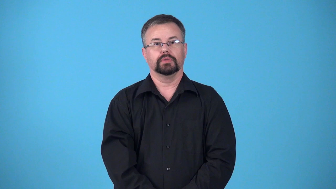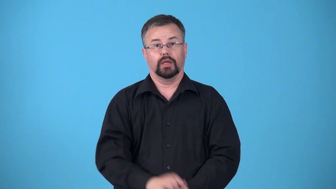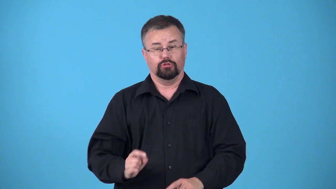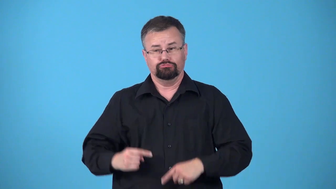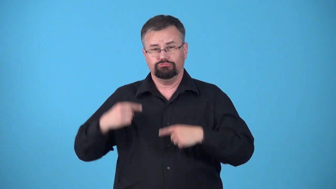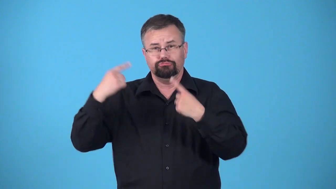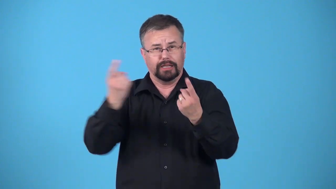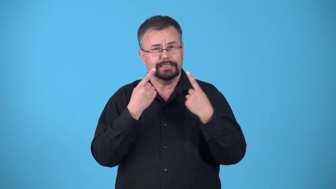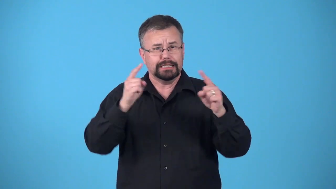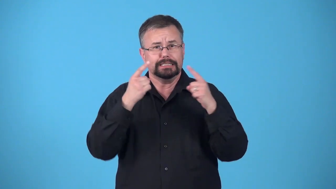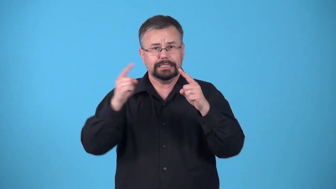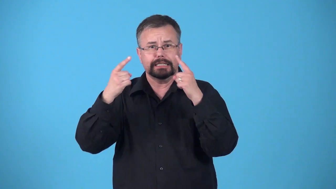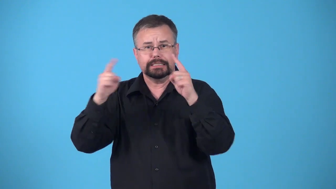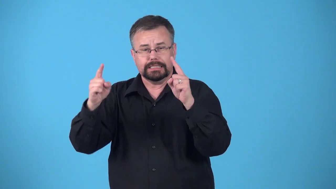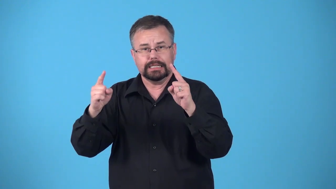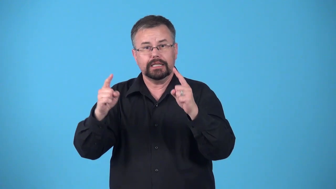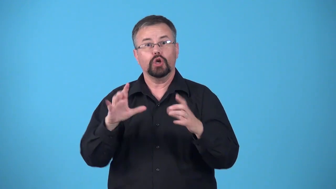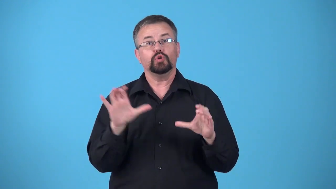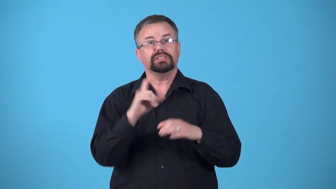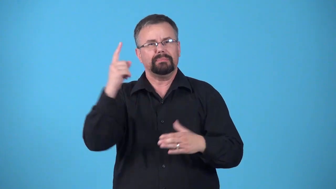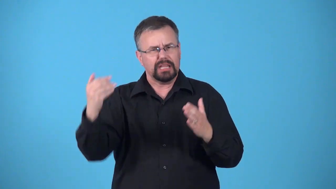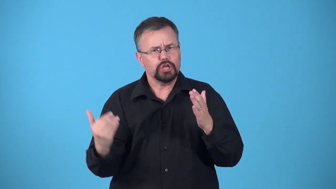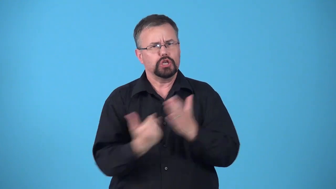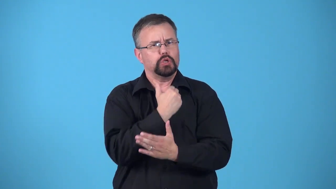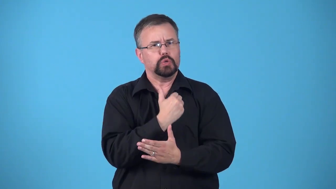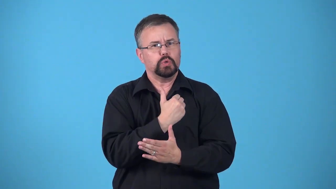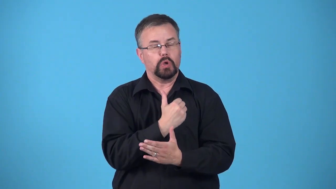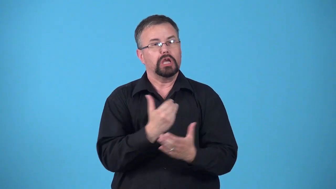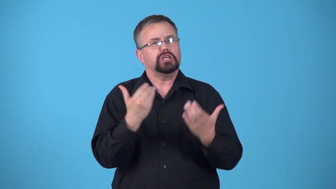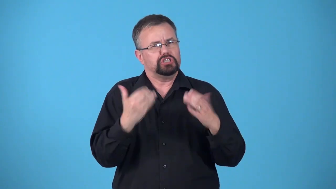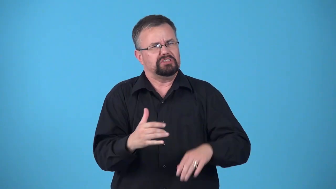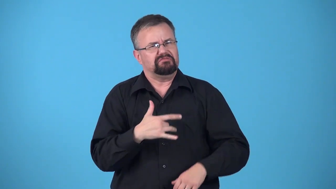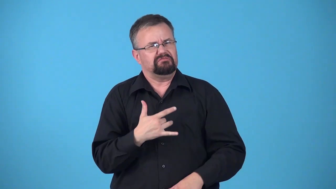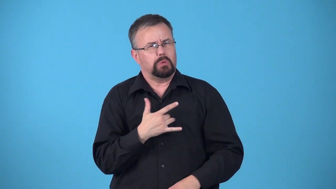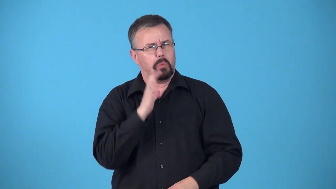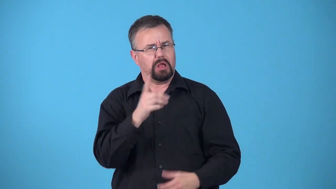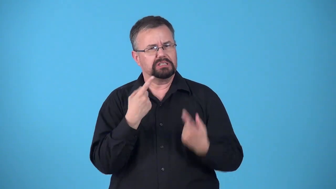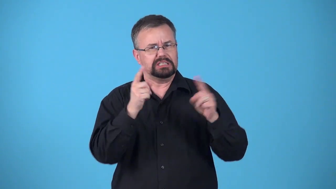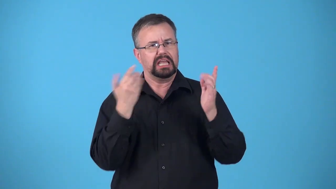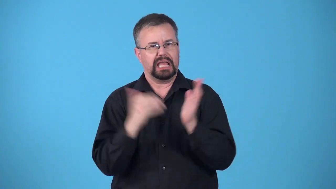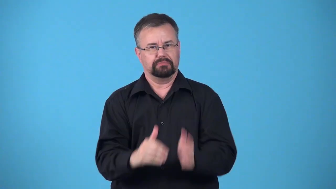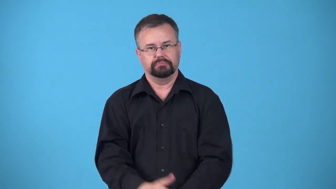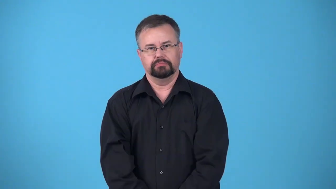strike while the iron is hot